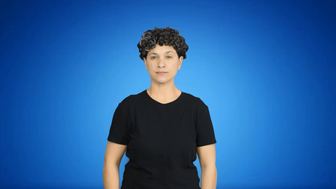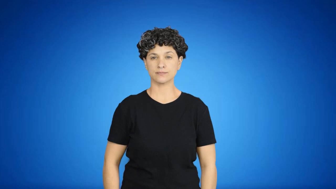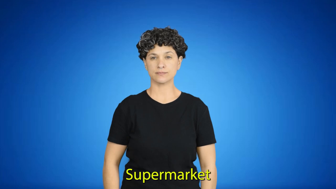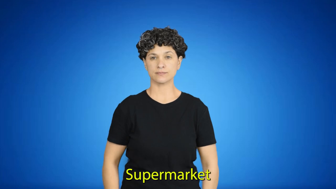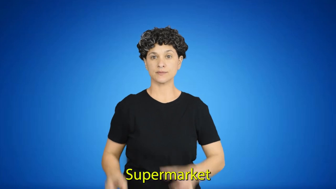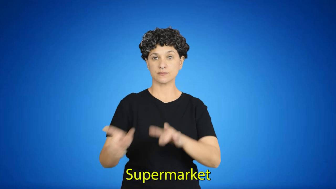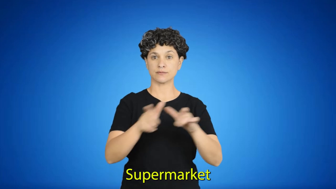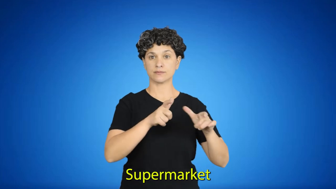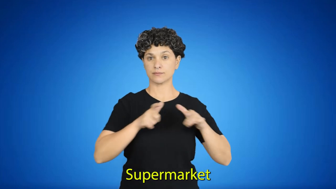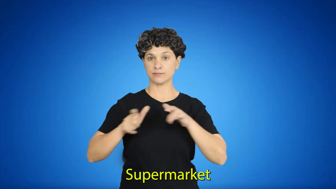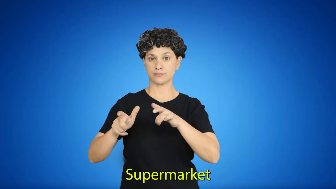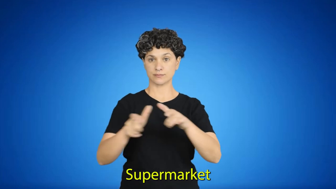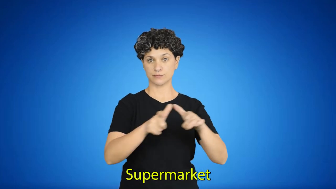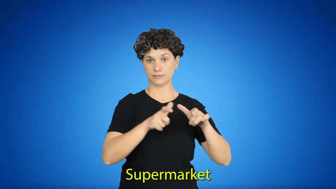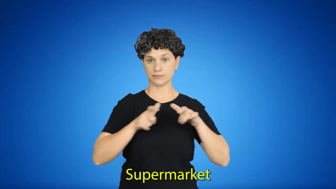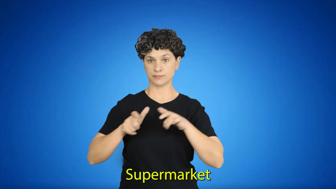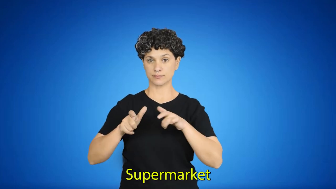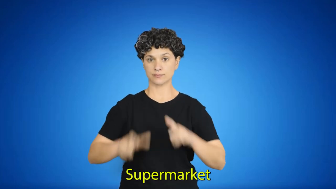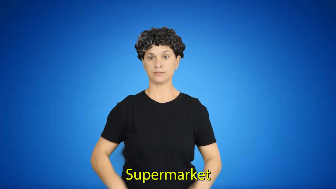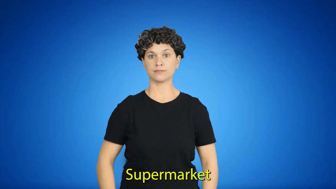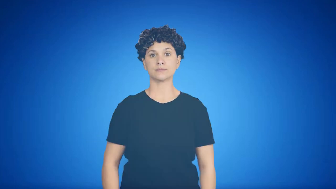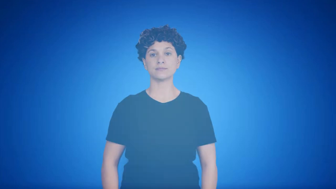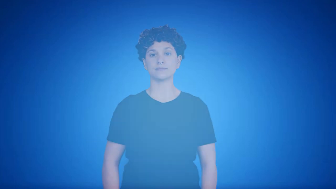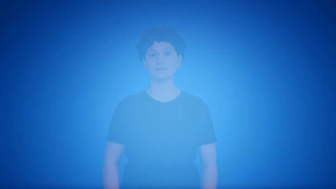Supermarket